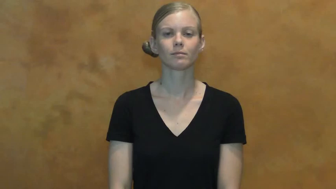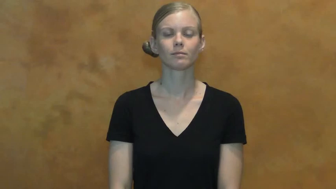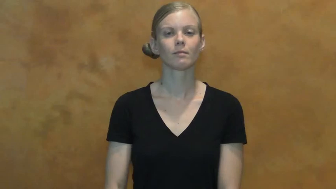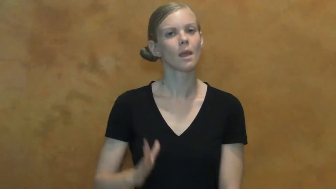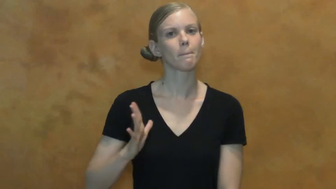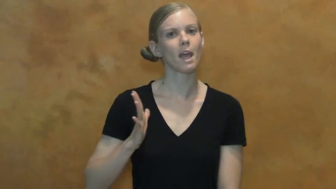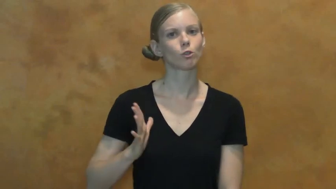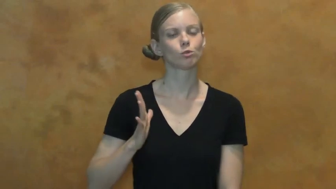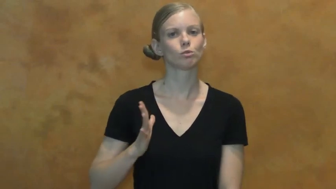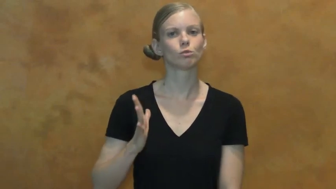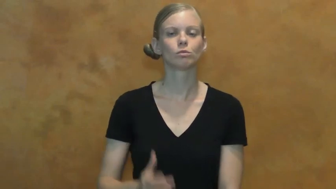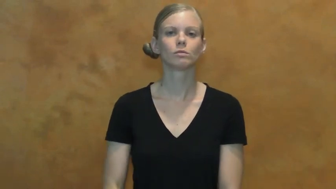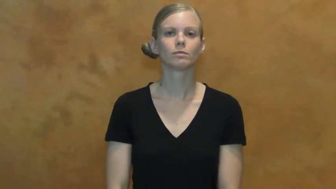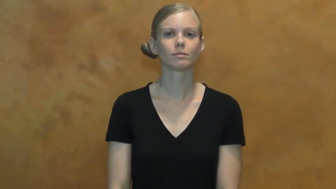manner